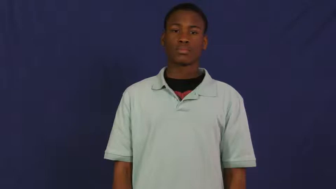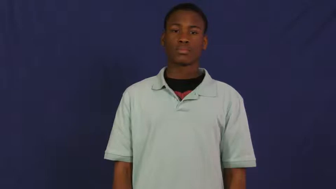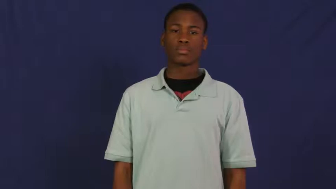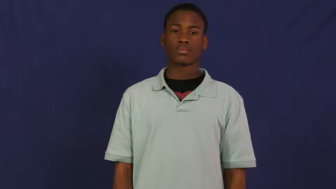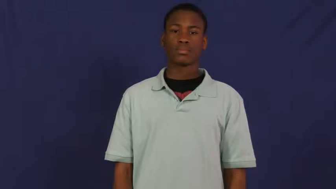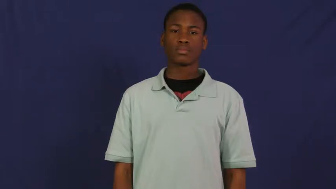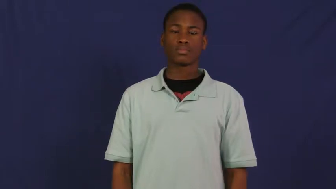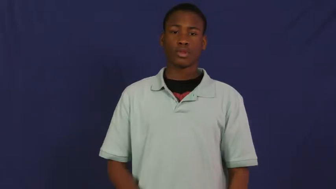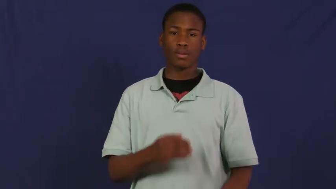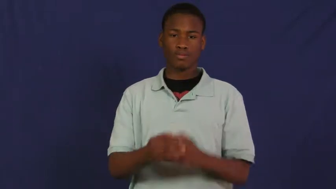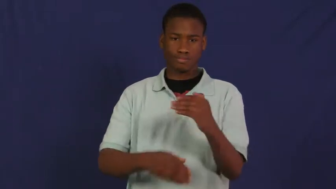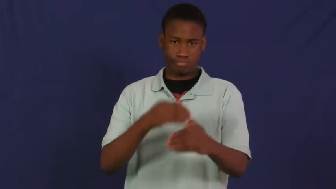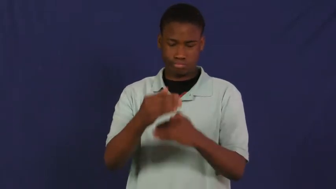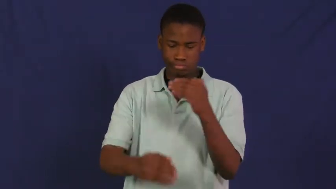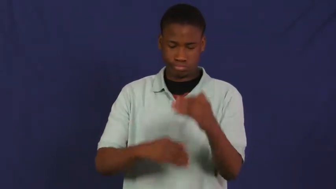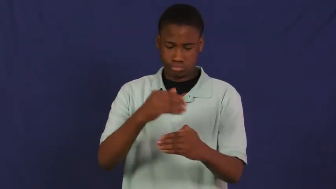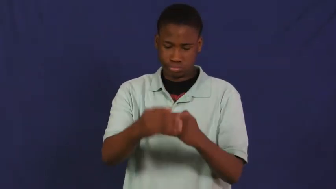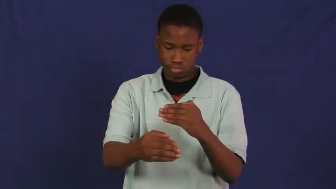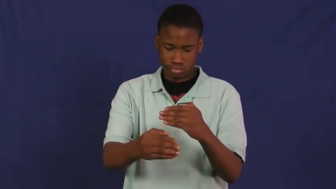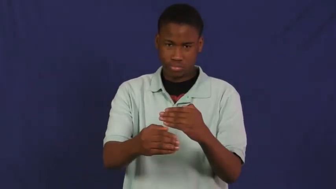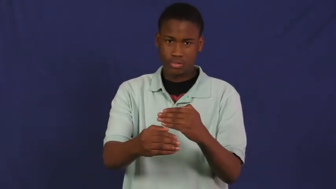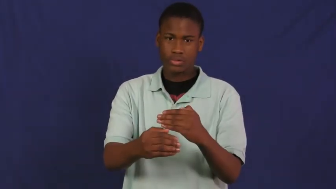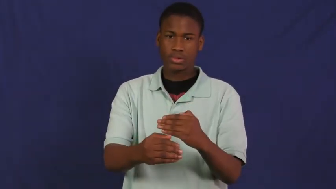procedure,sop